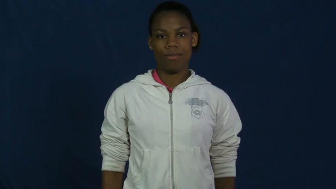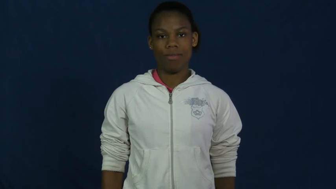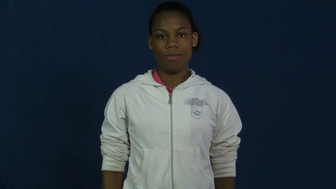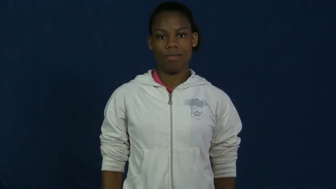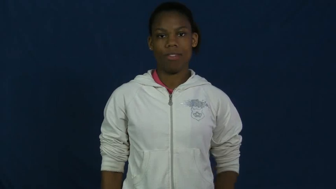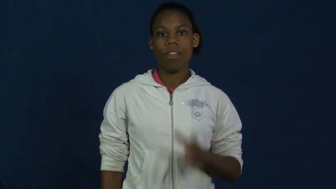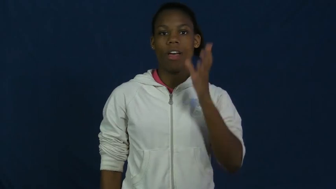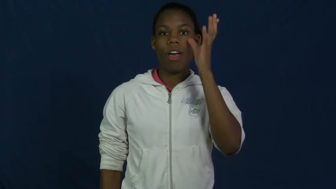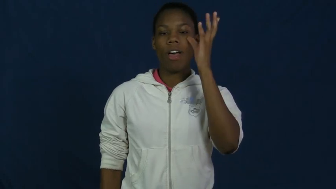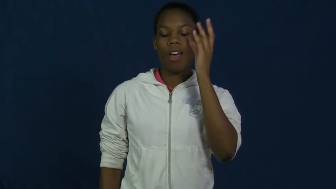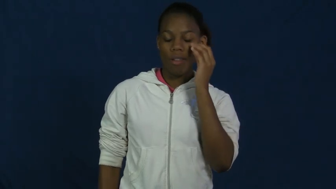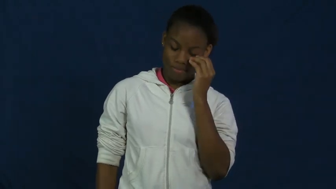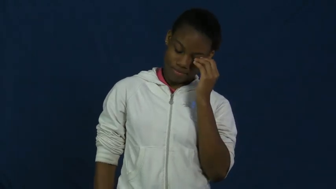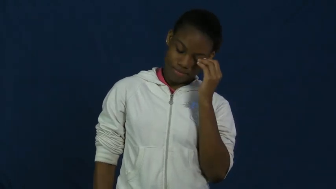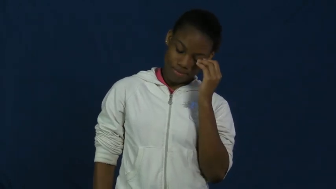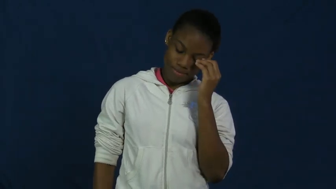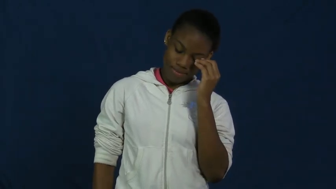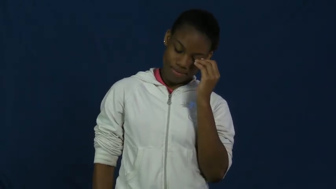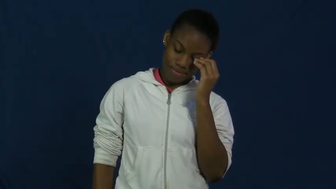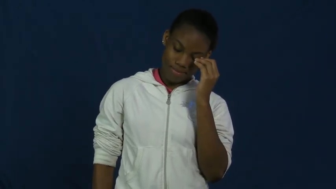slumber,snooze